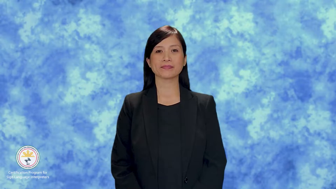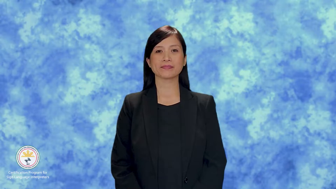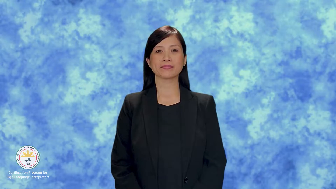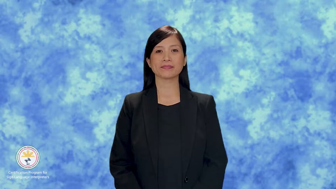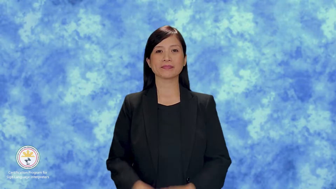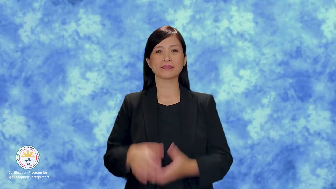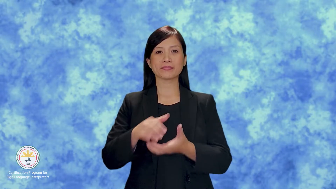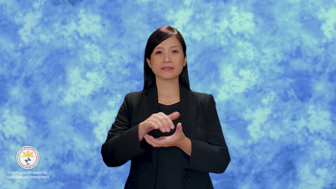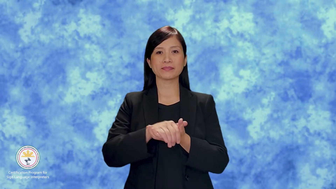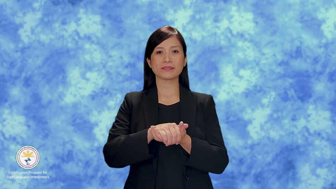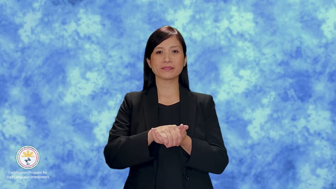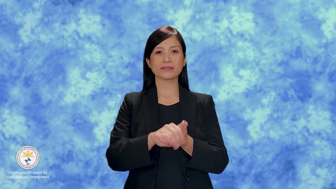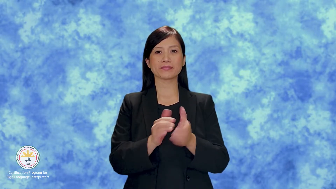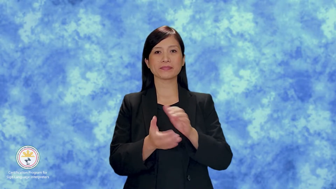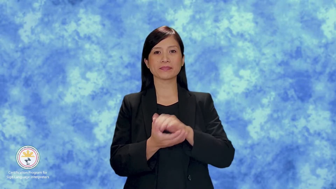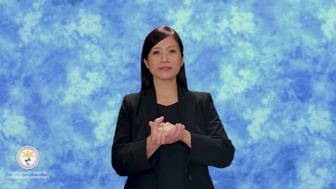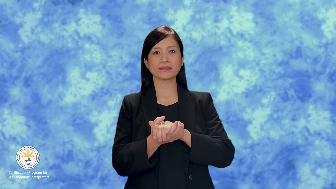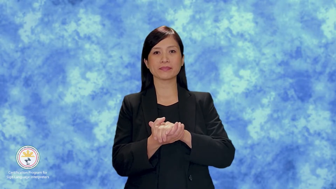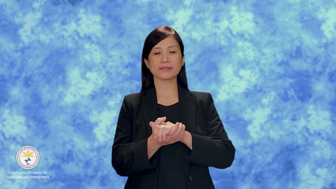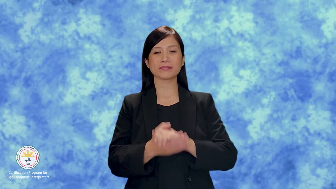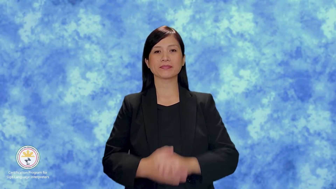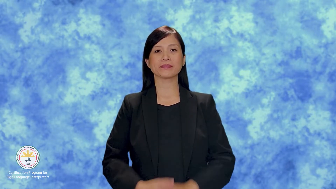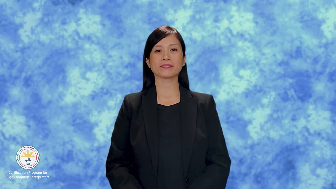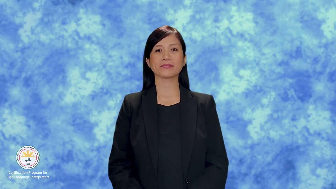Hamburger